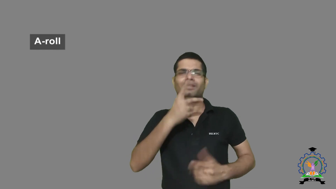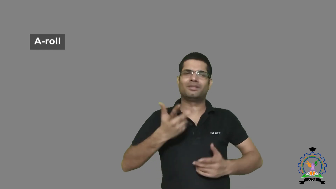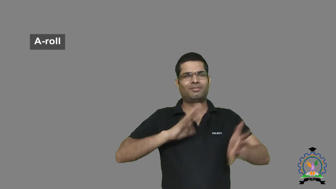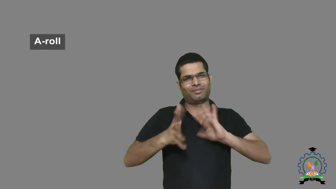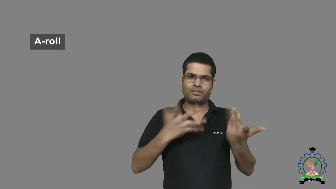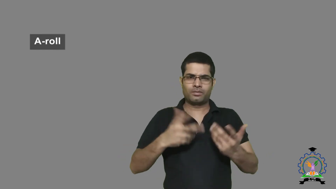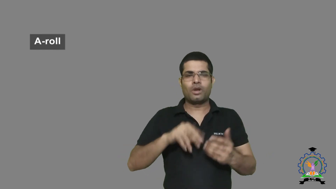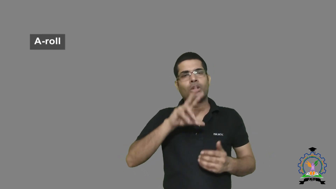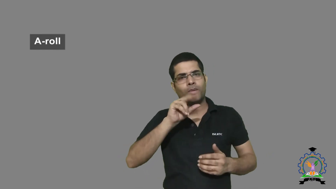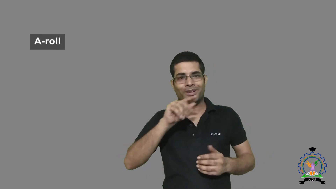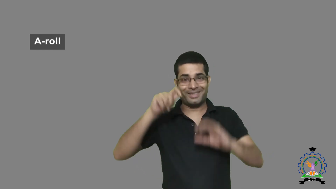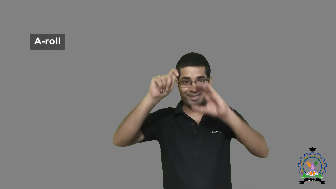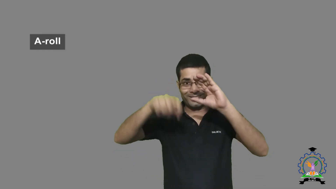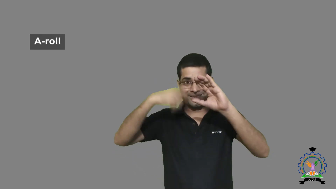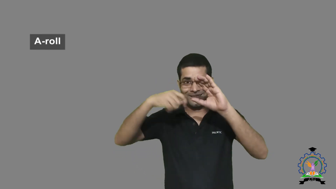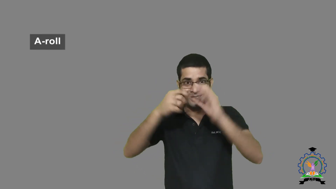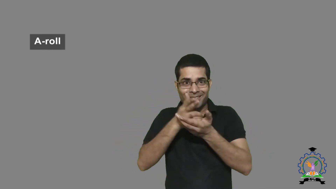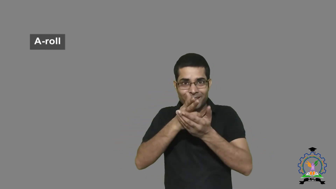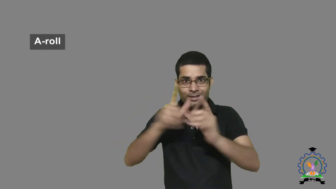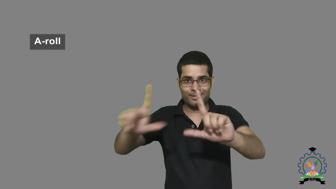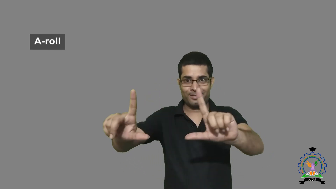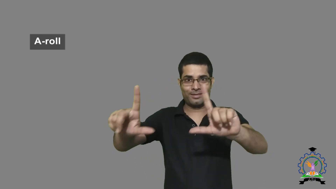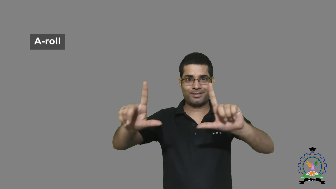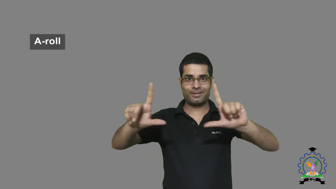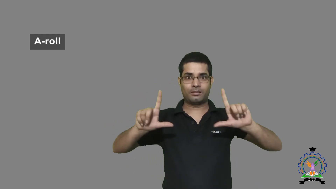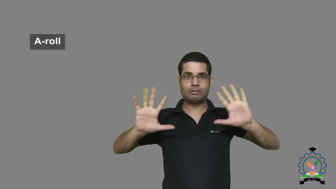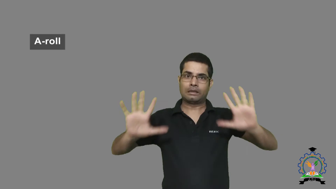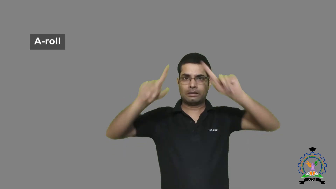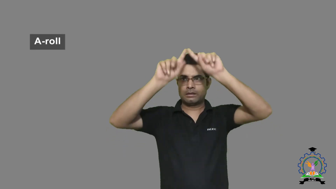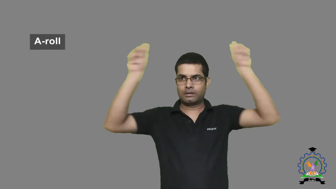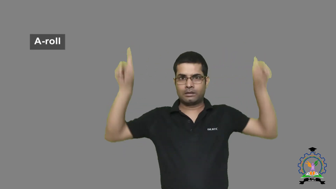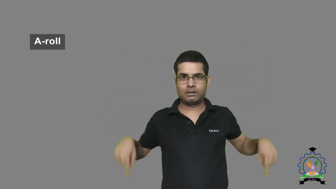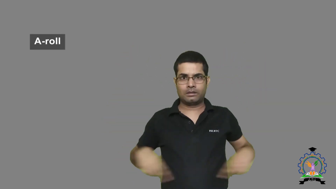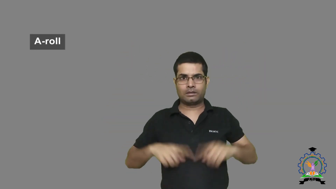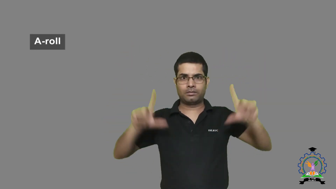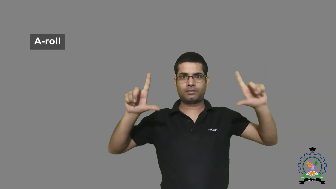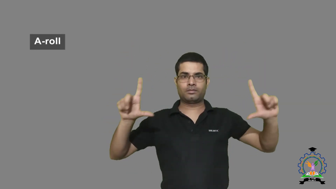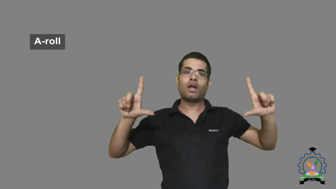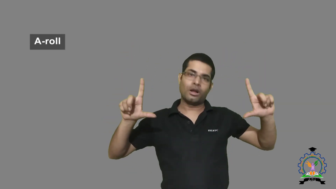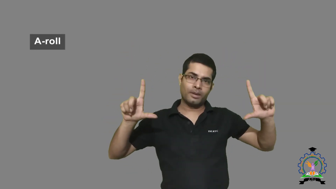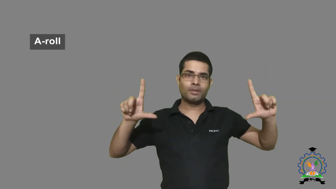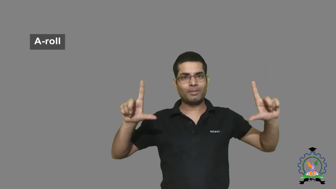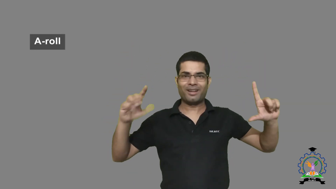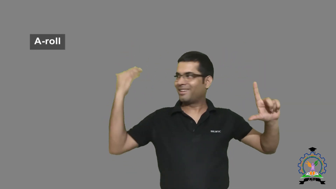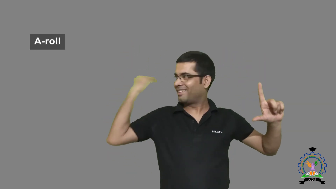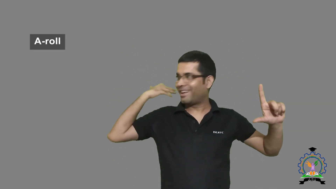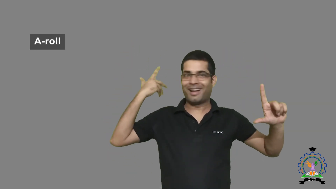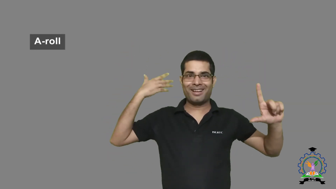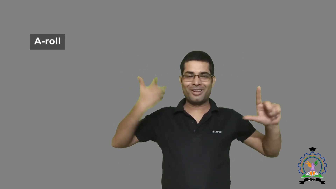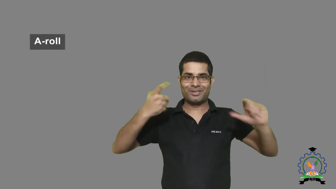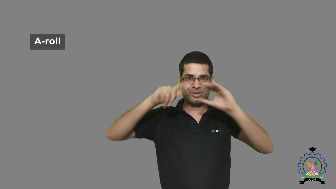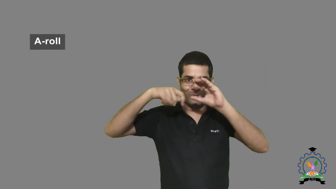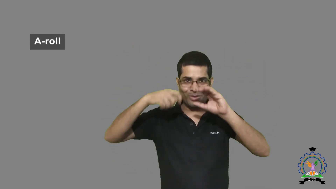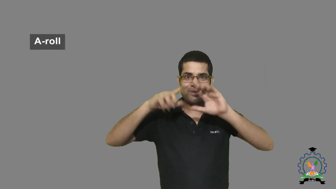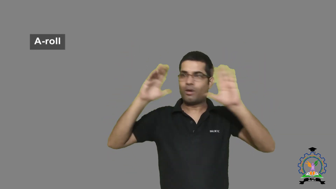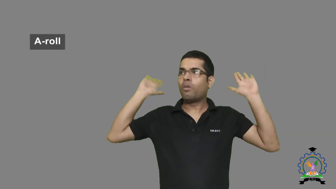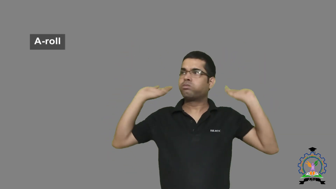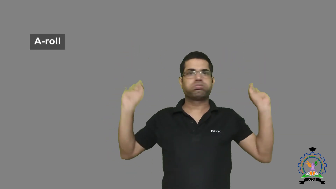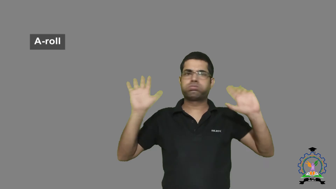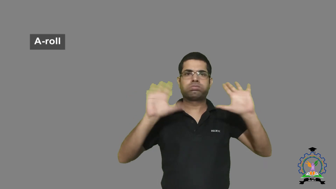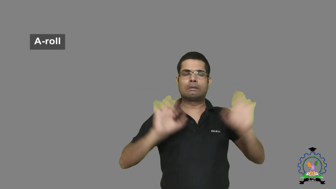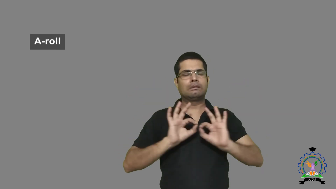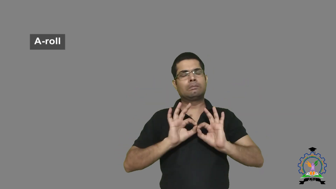A roll